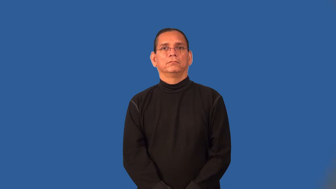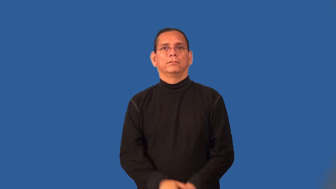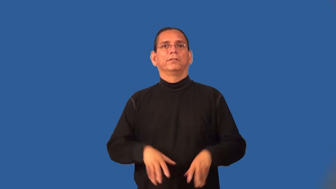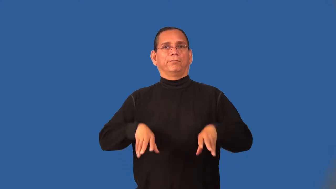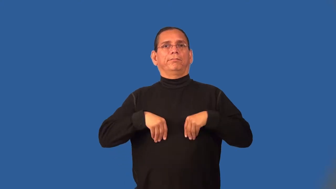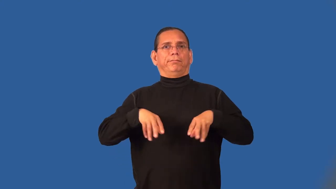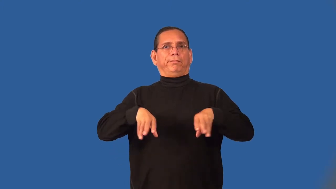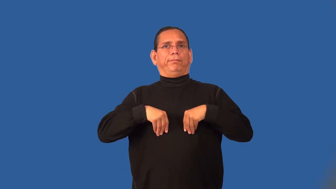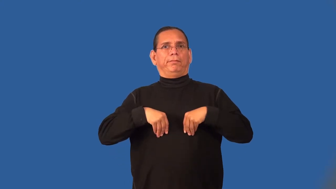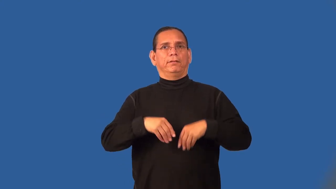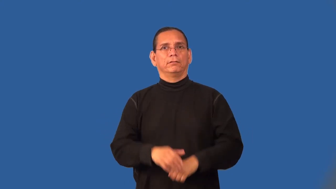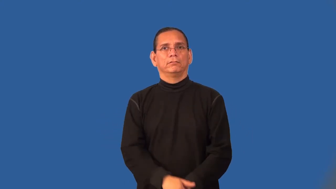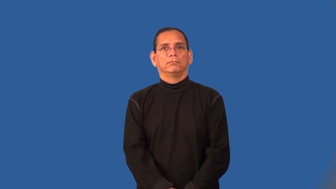submissive,bow down-passive